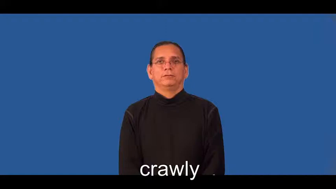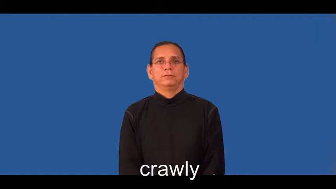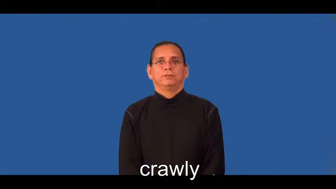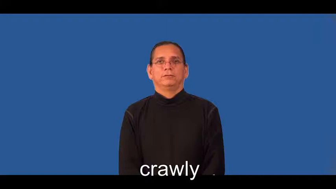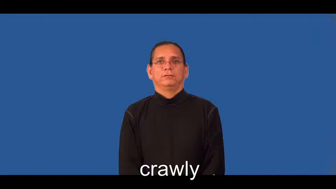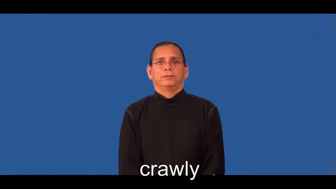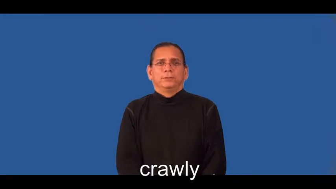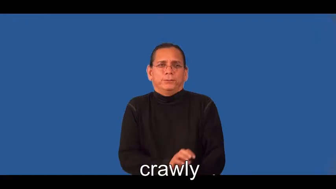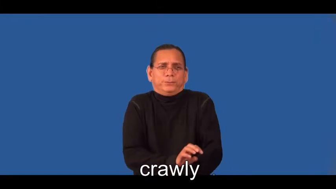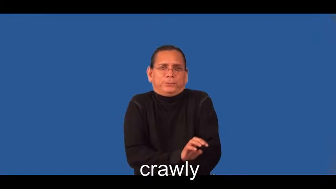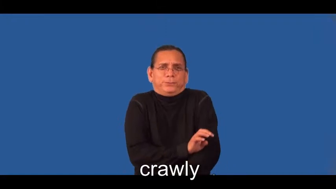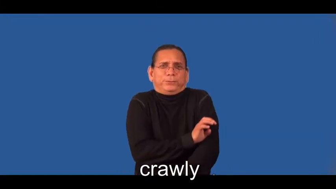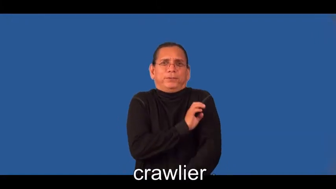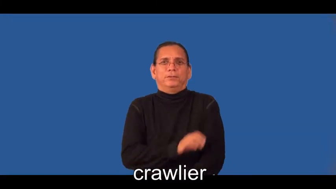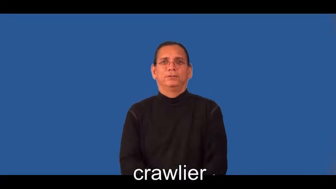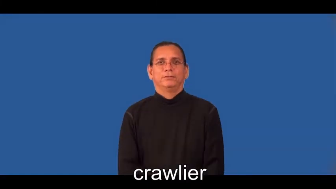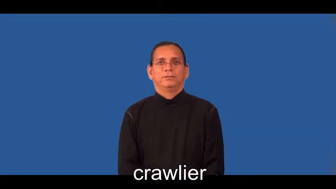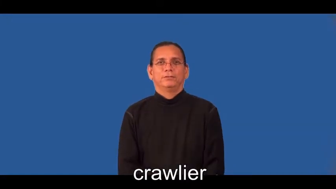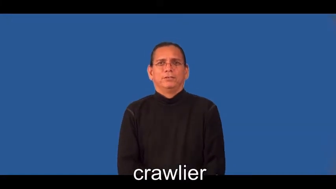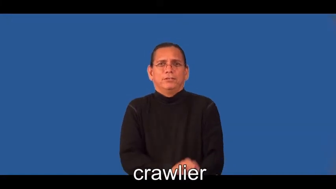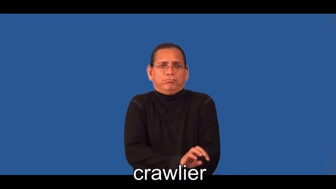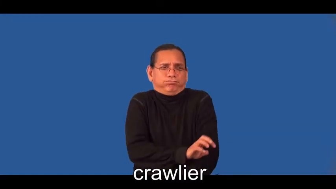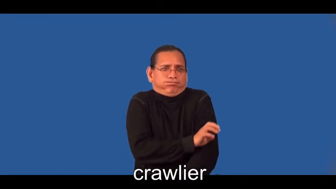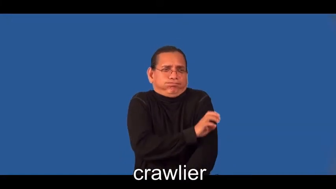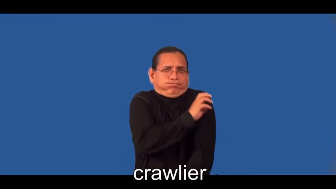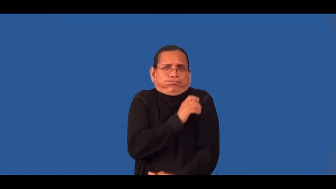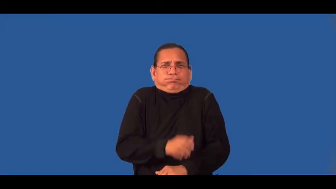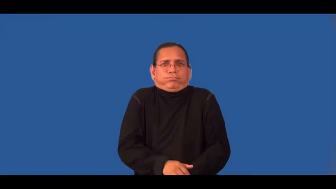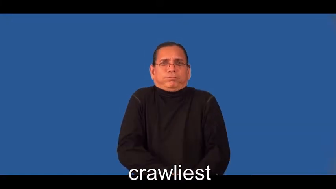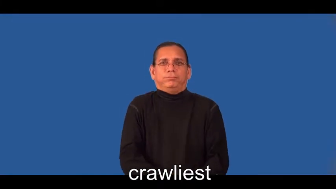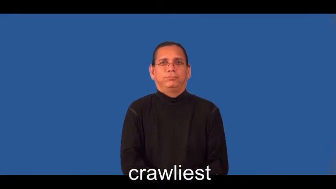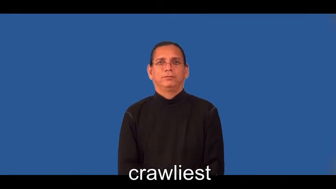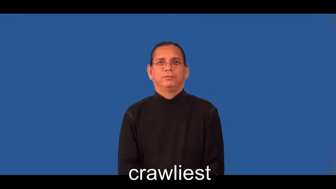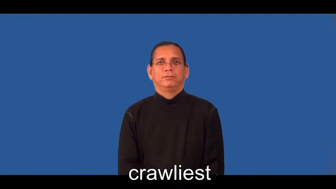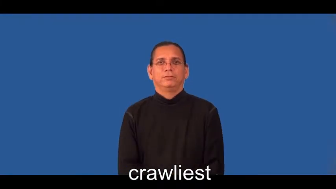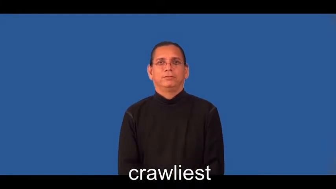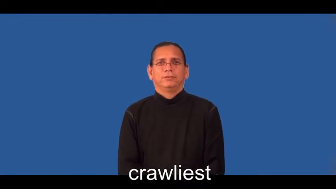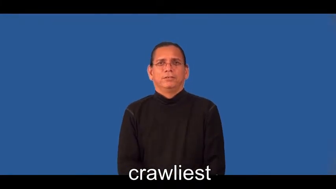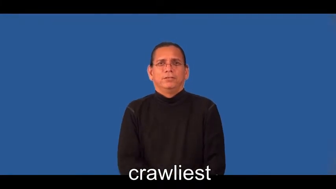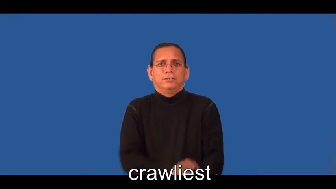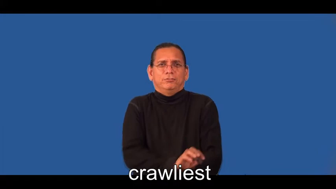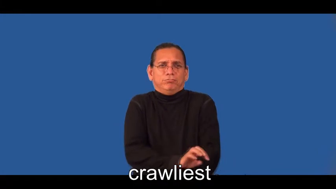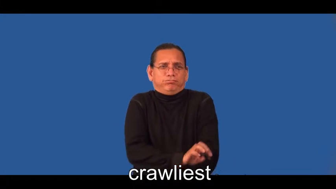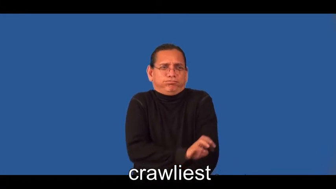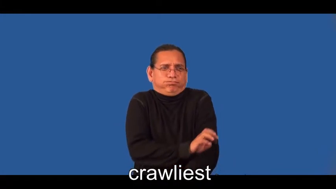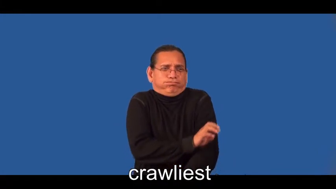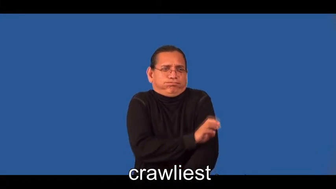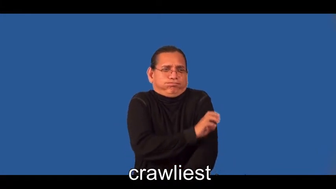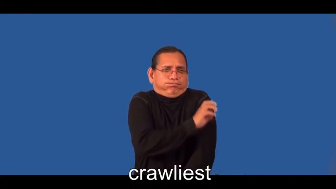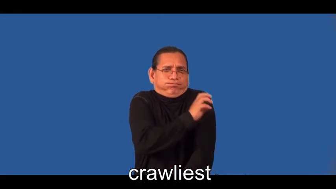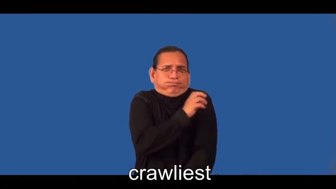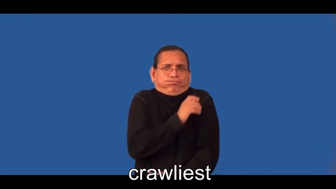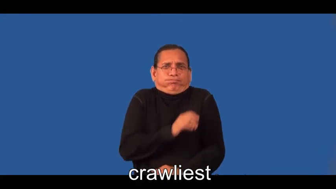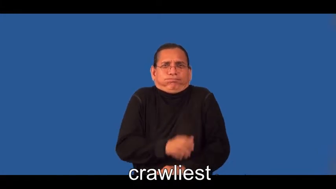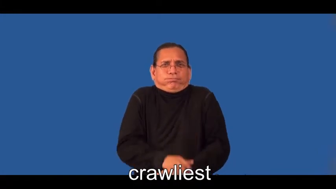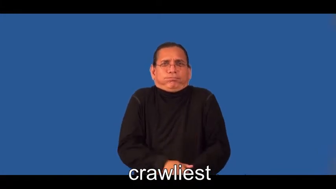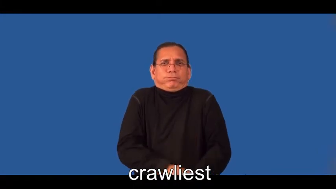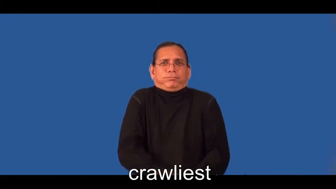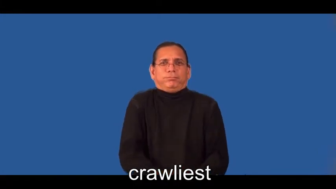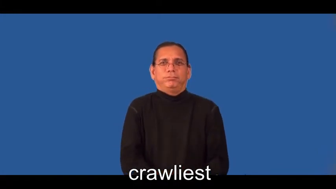crawlier,crawliest